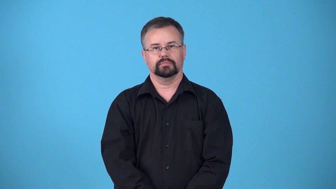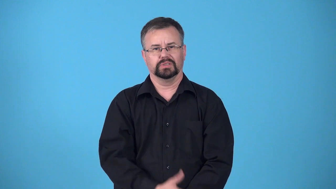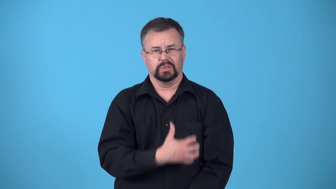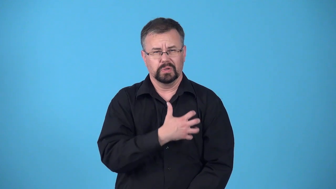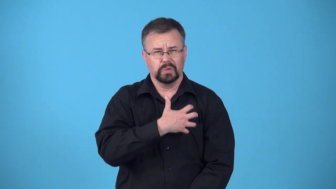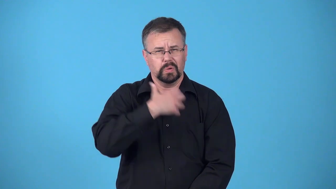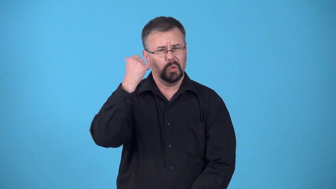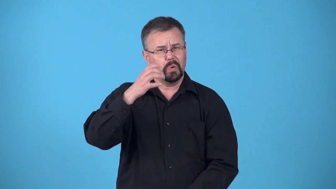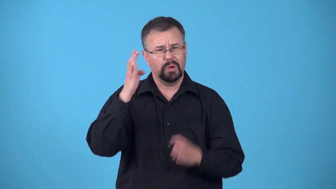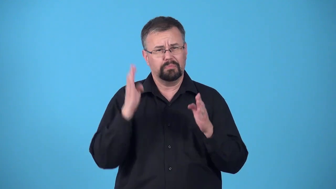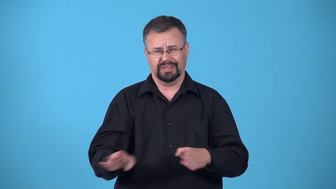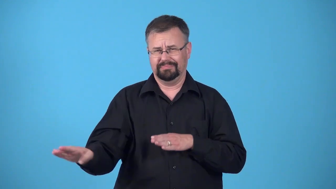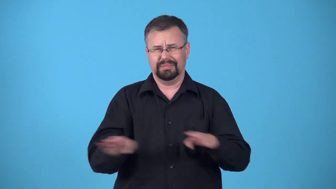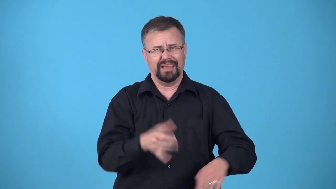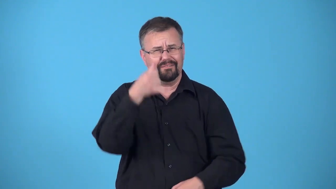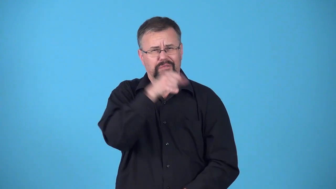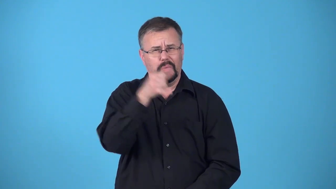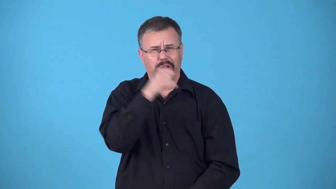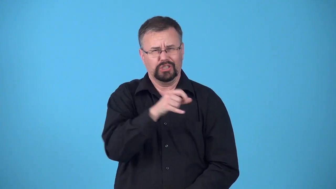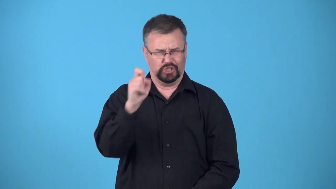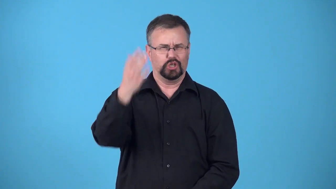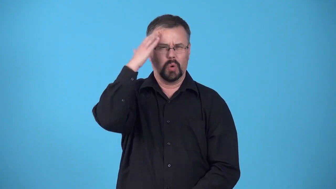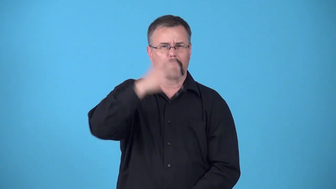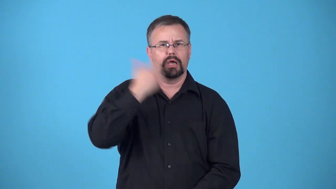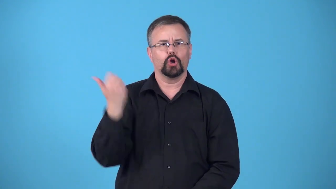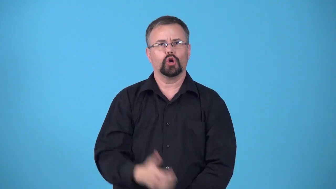there's no fool like an old fool